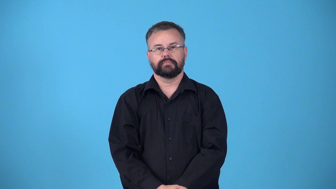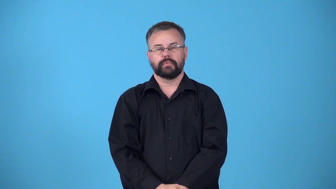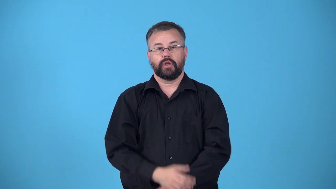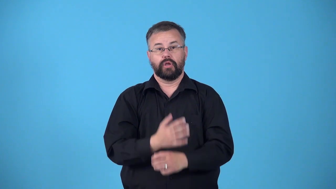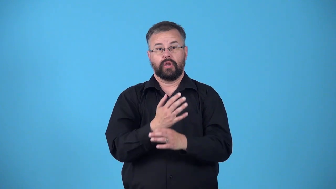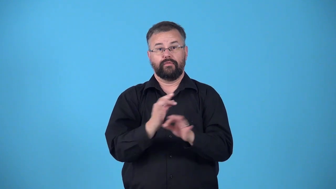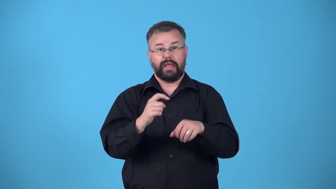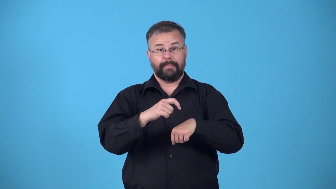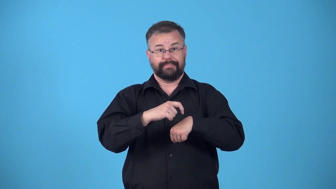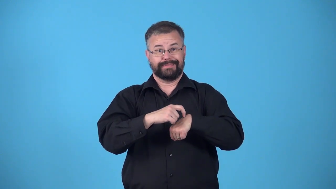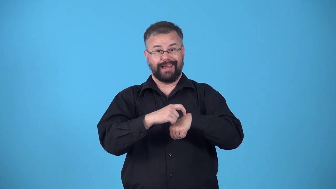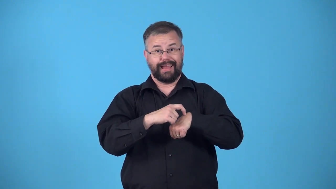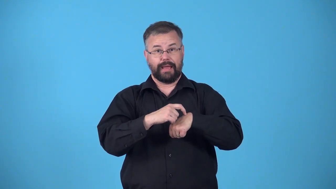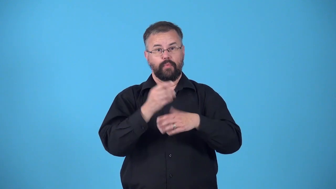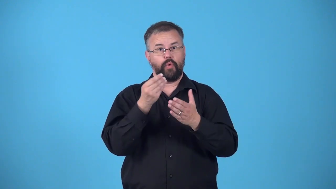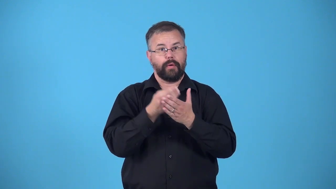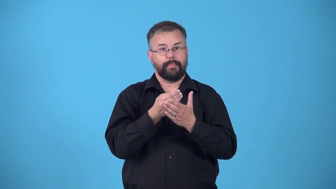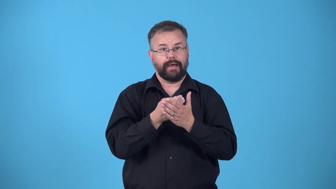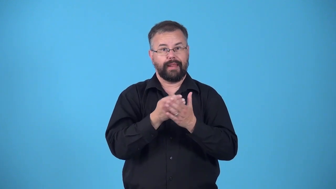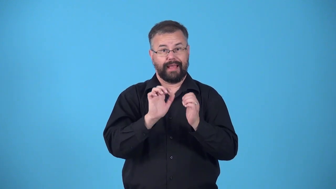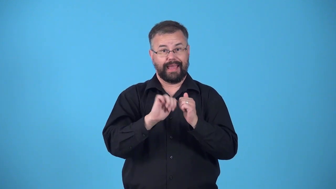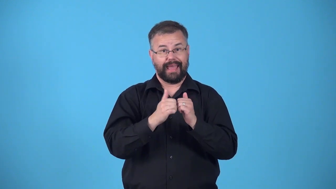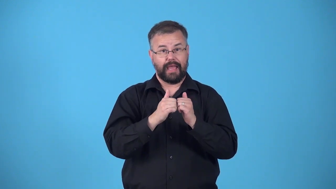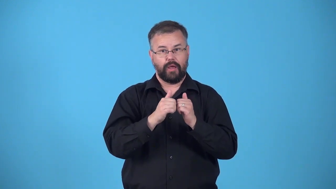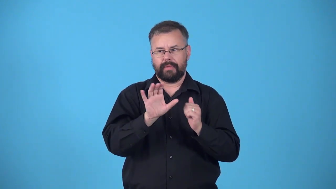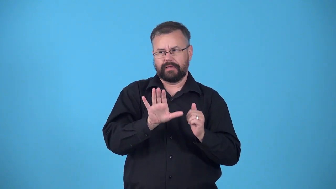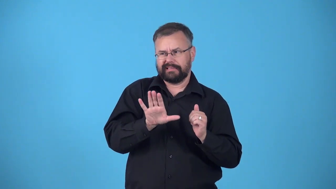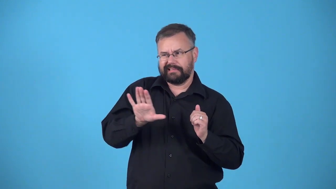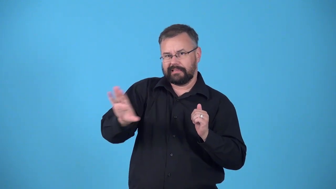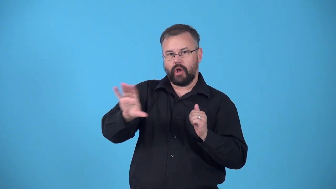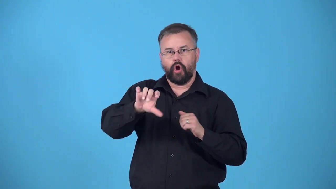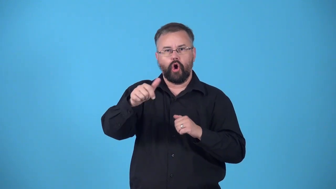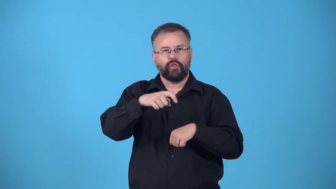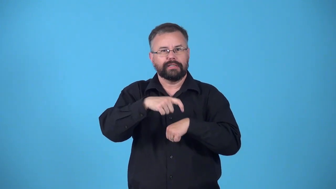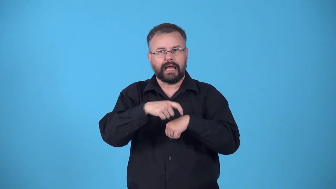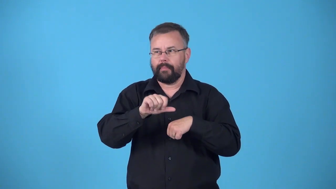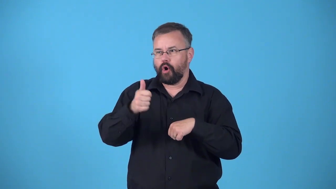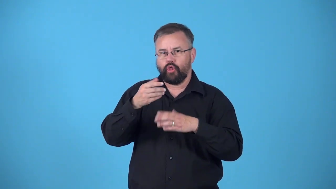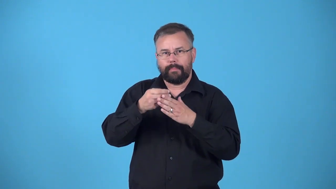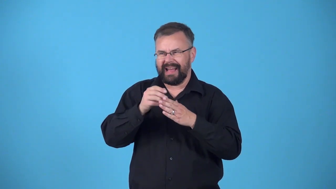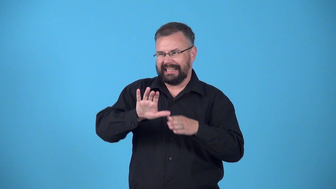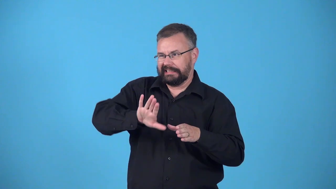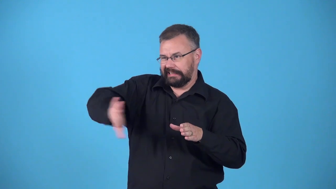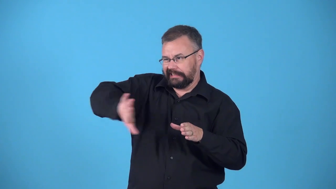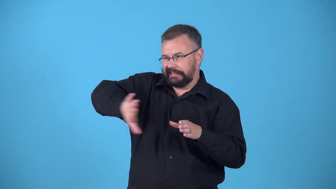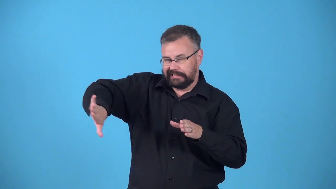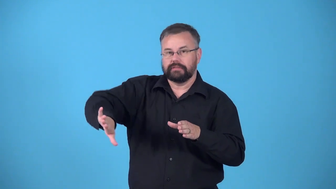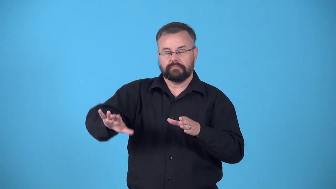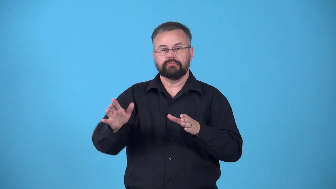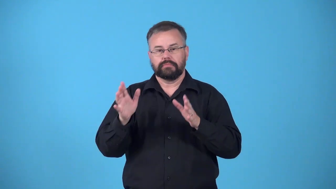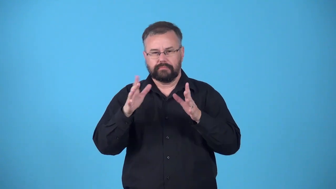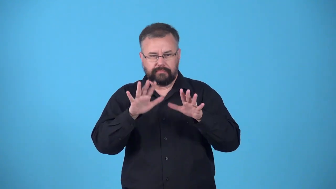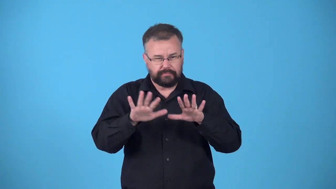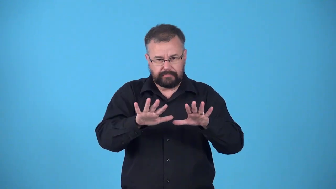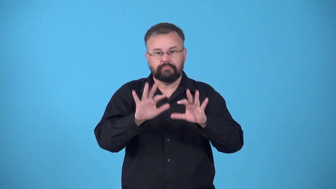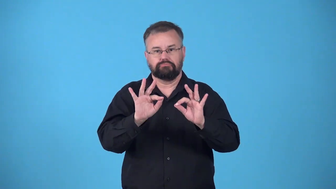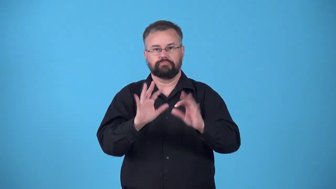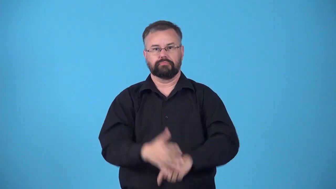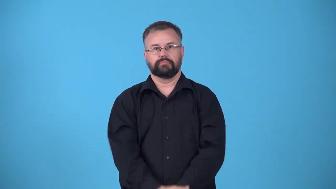free up